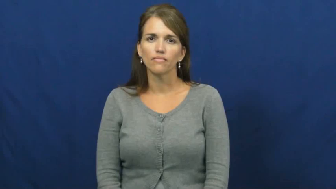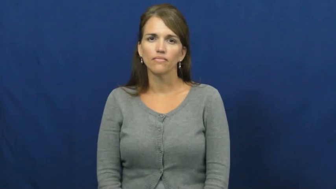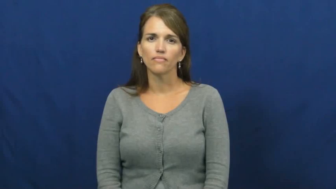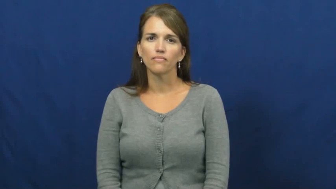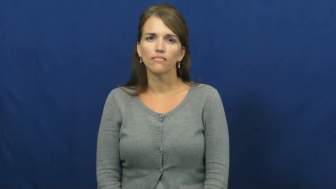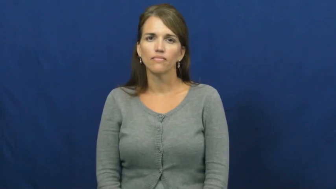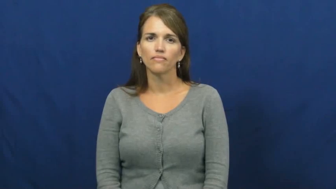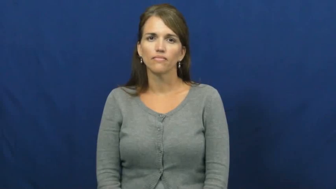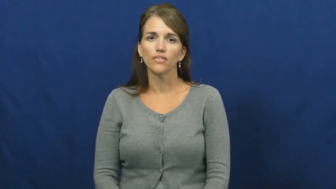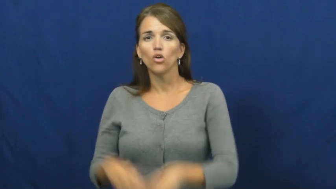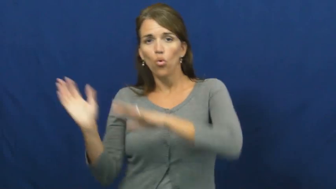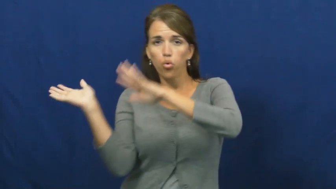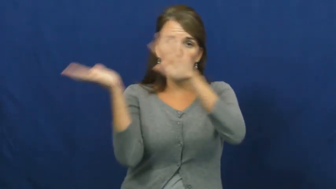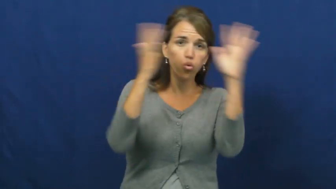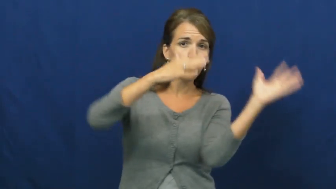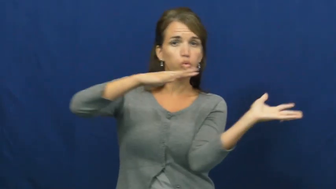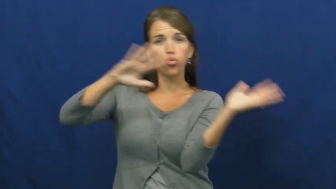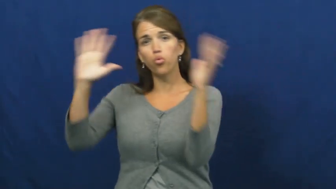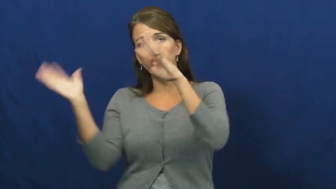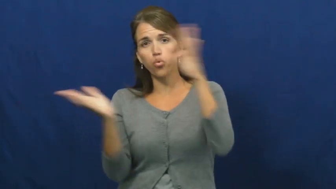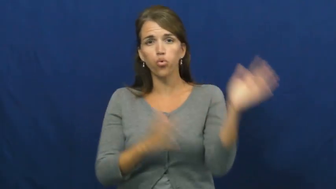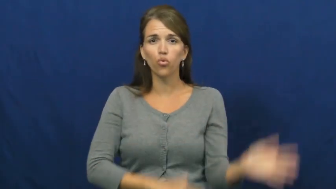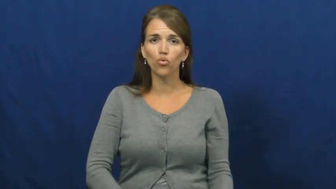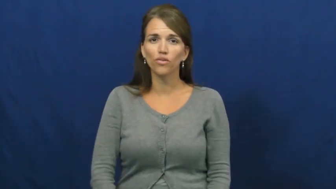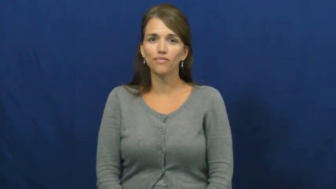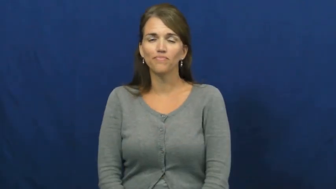blow,airstream